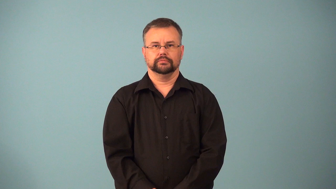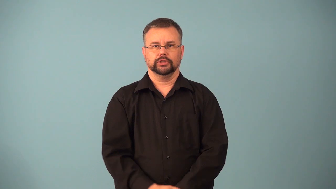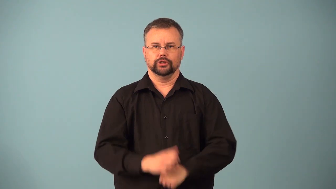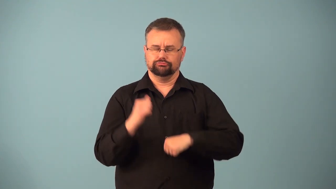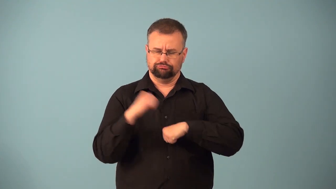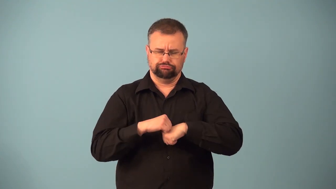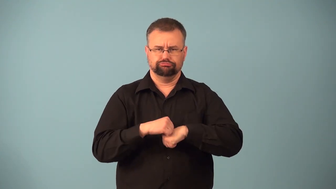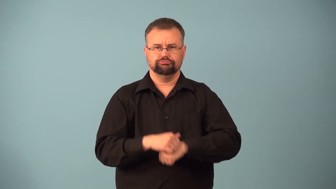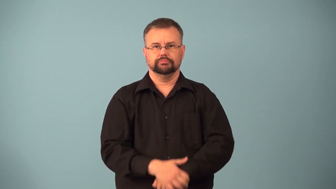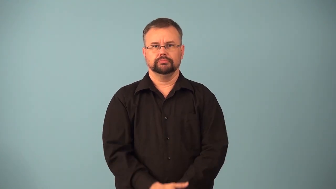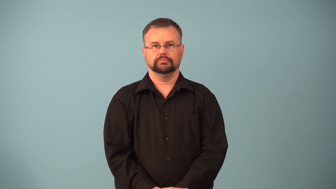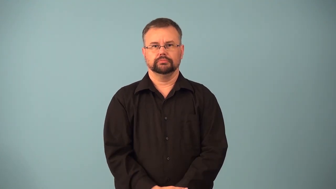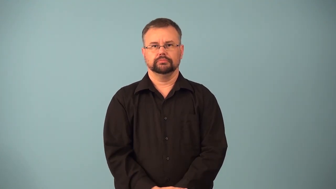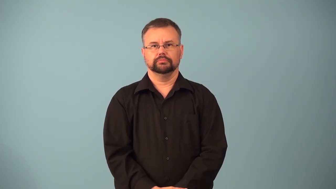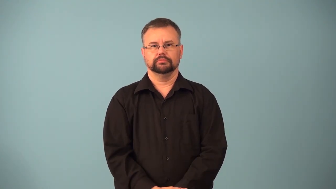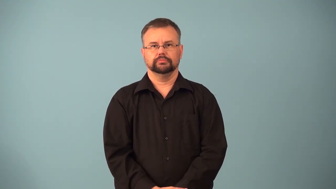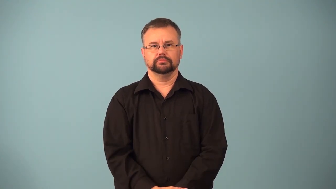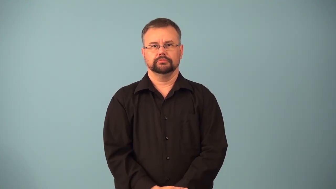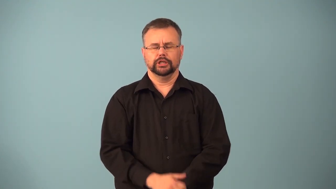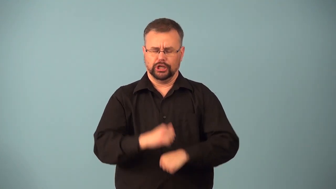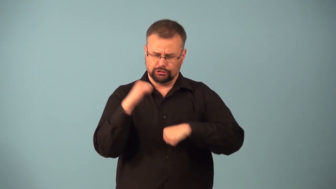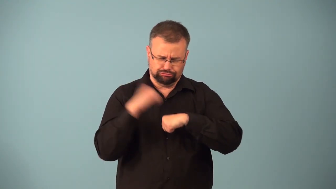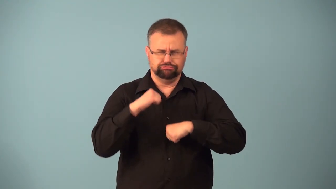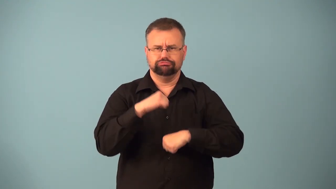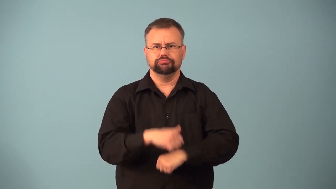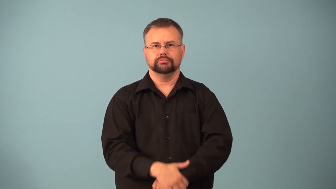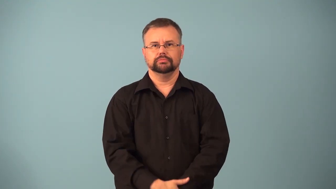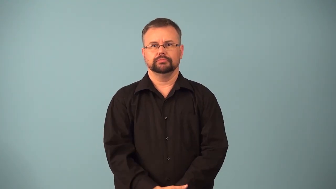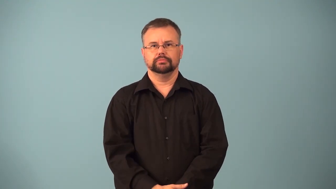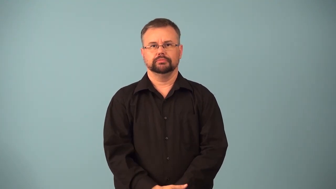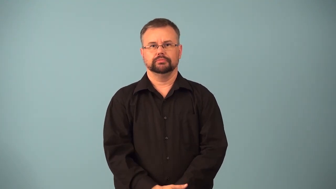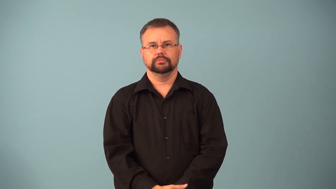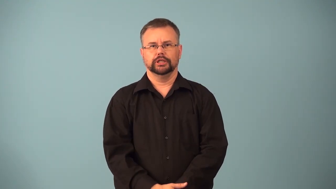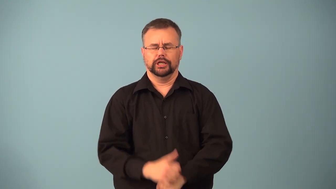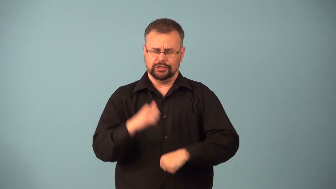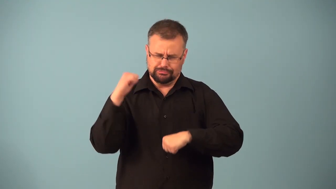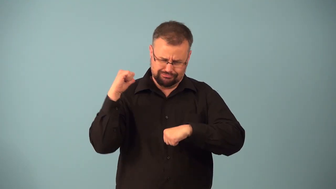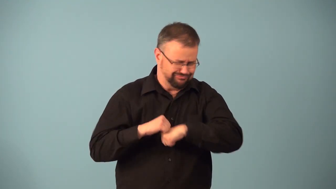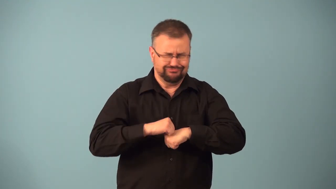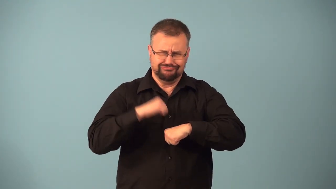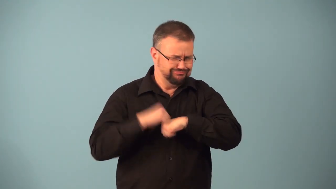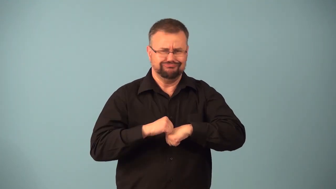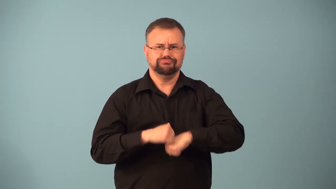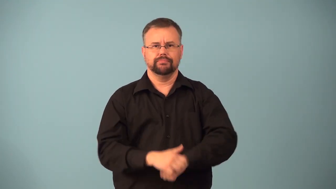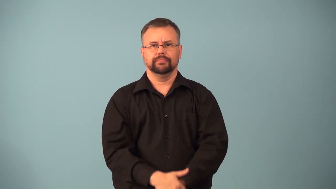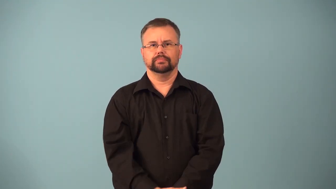hard,harder,hardest